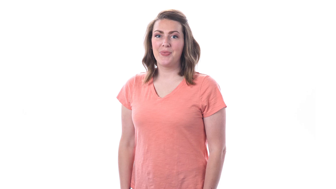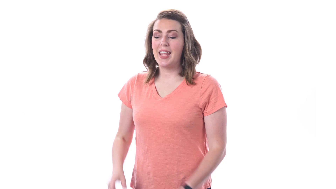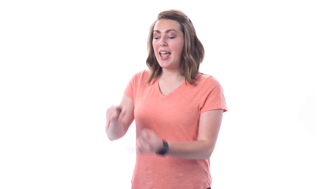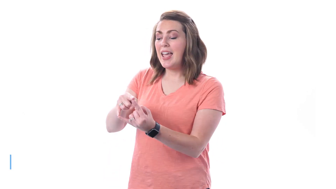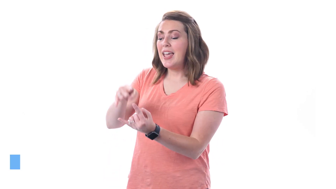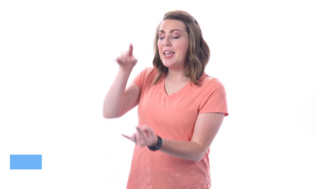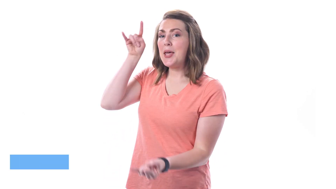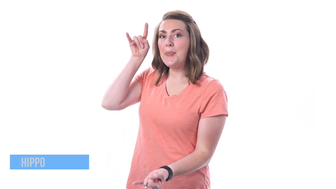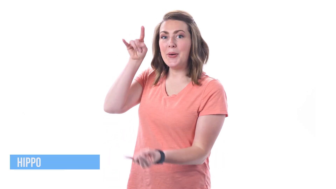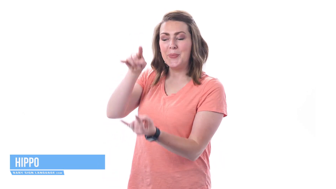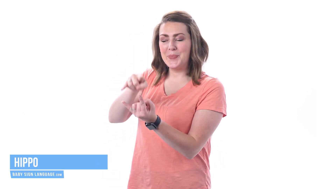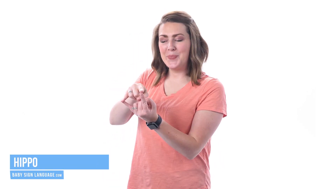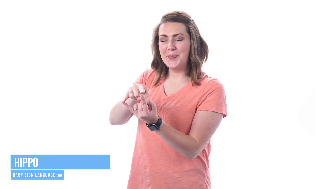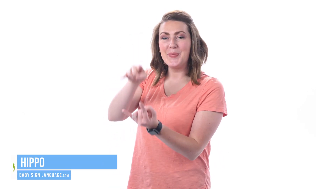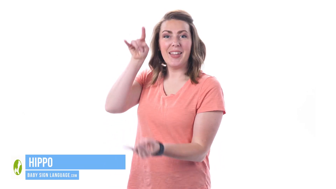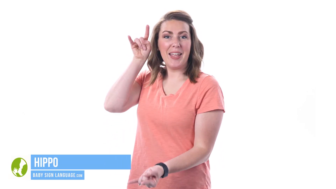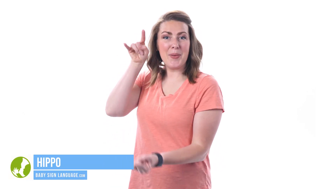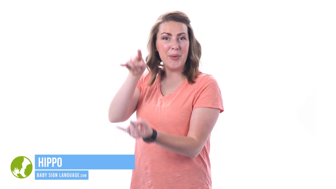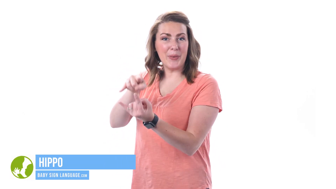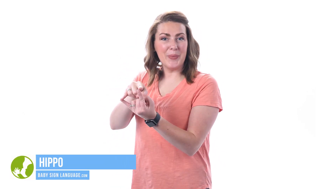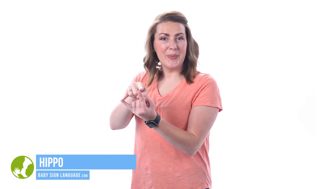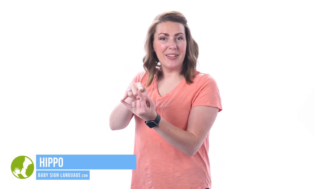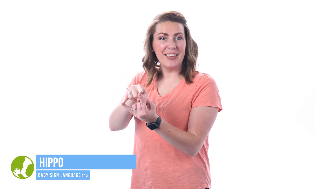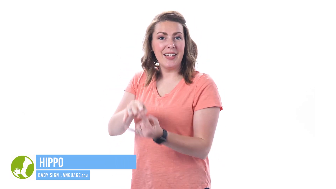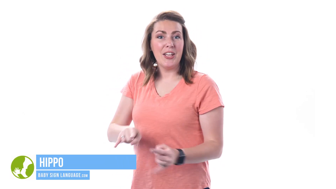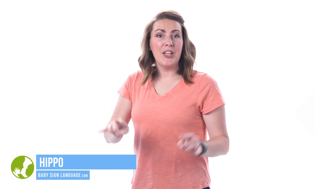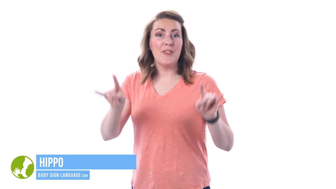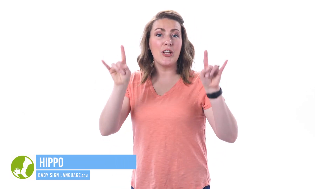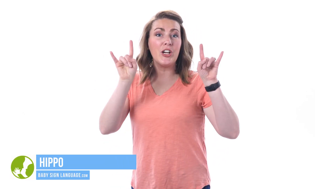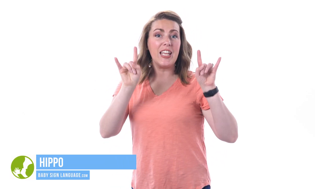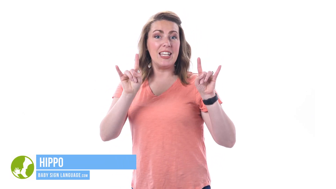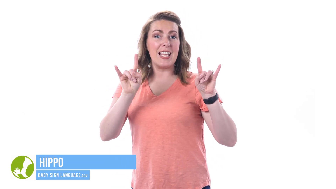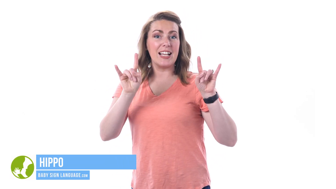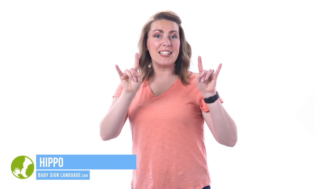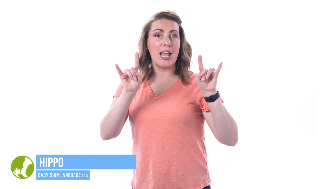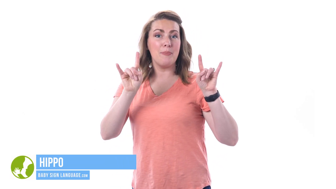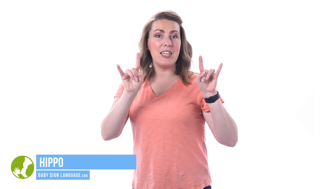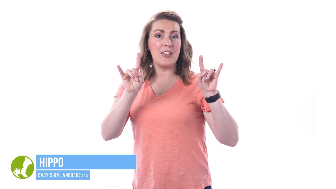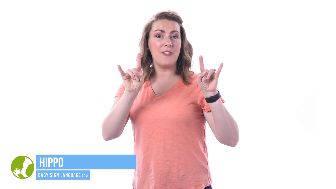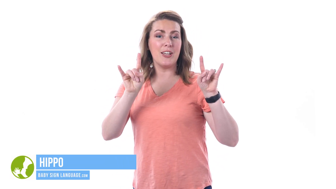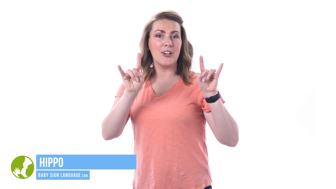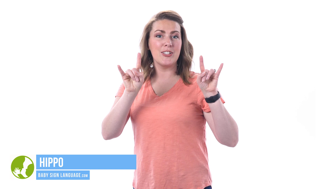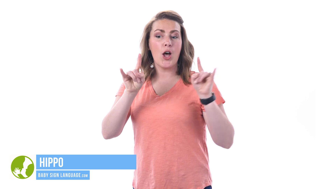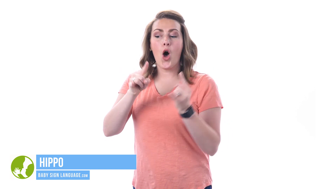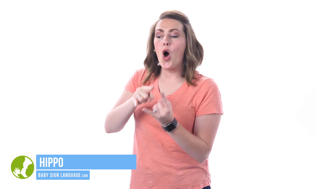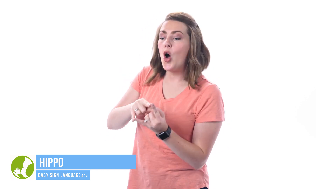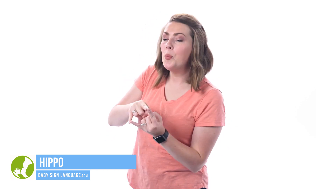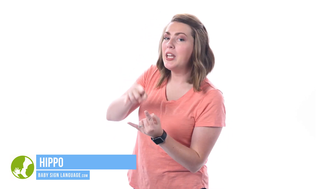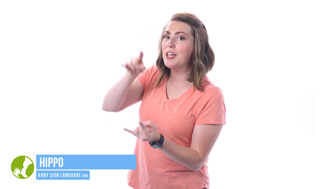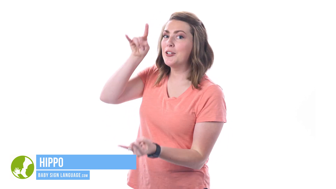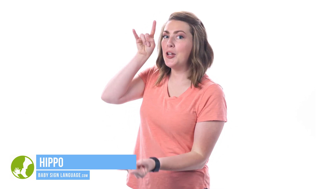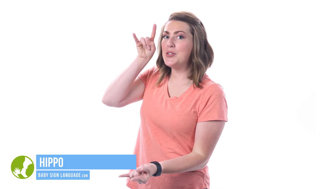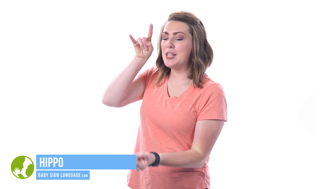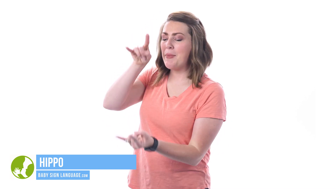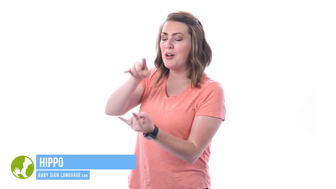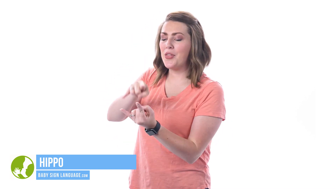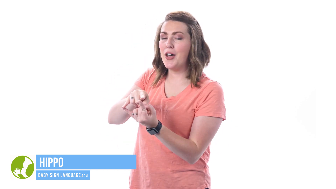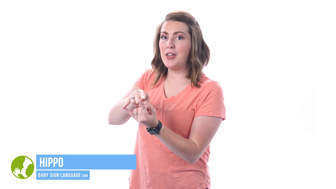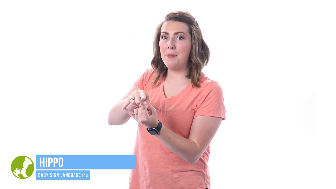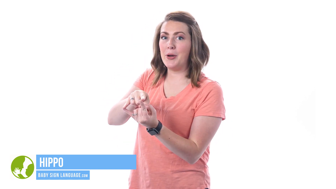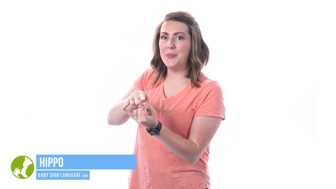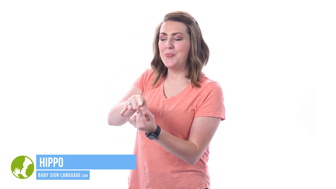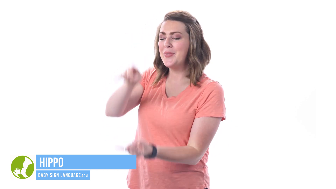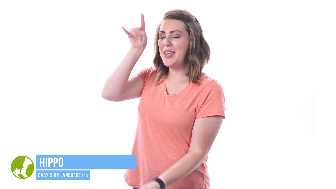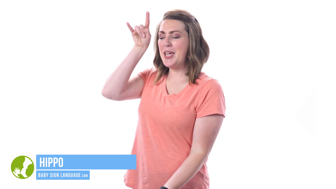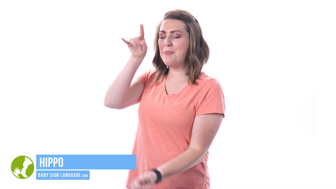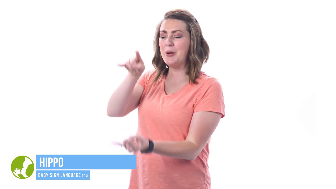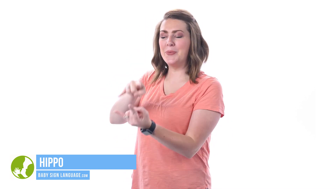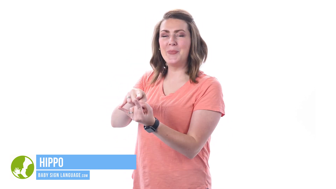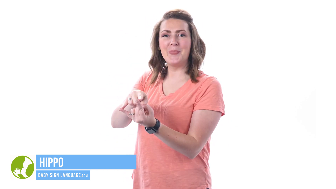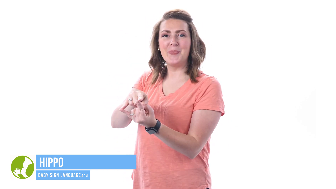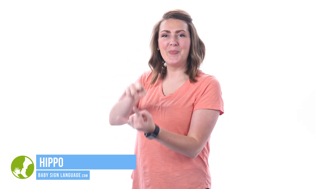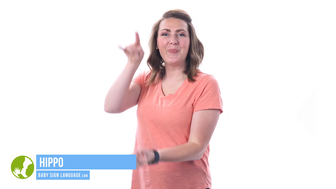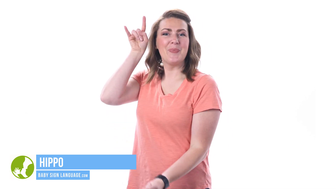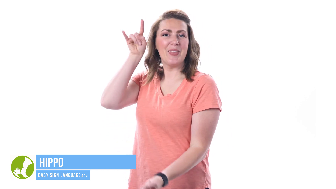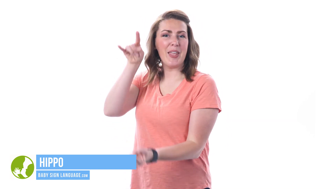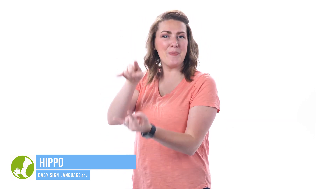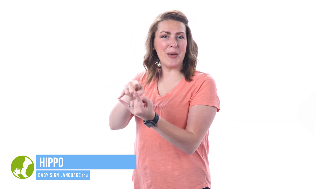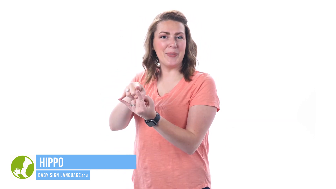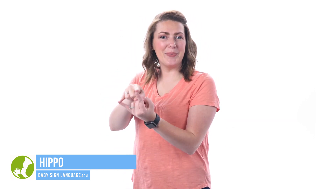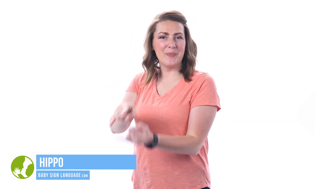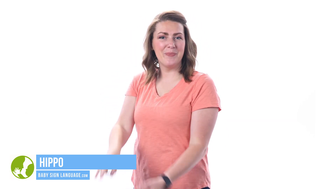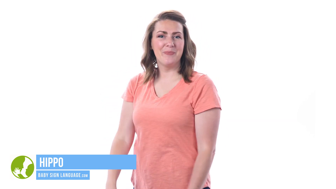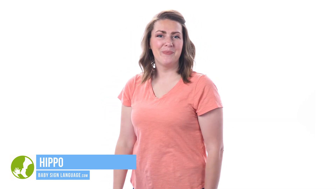Hippo